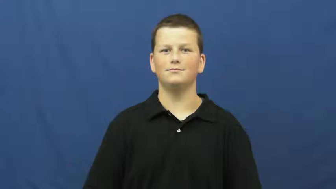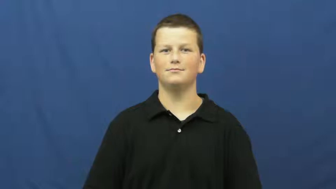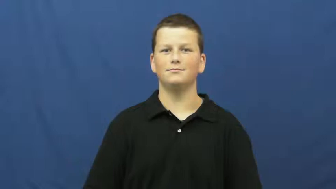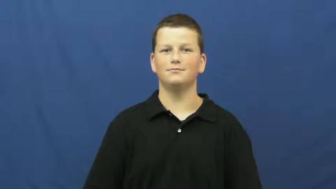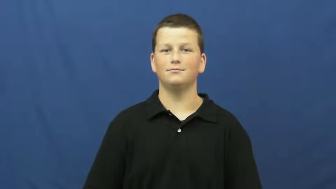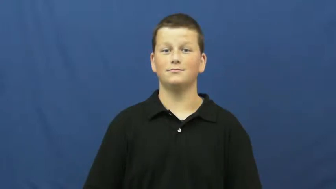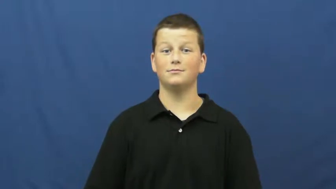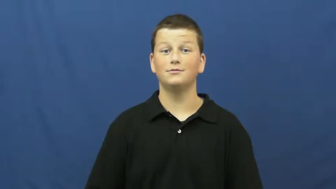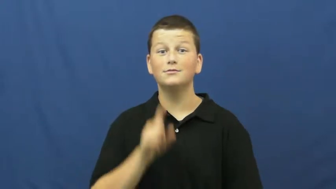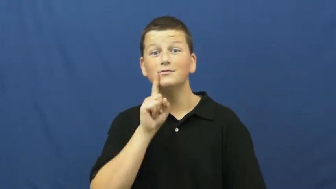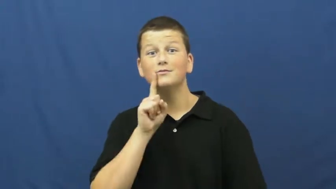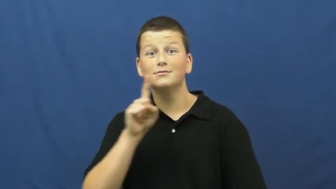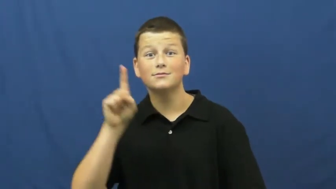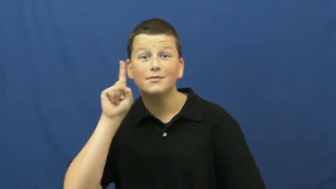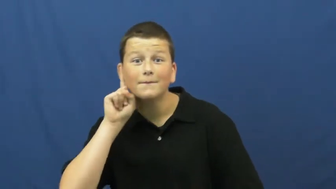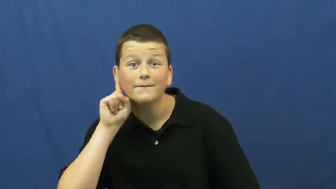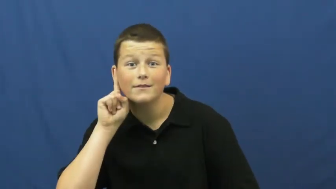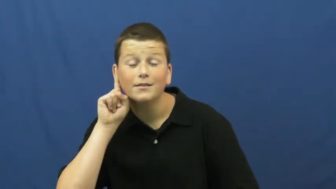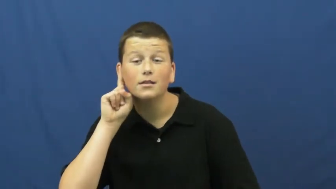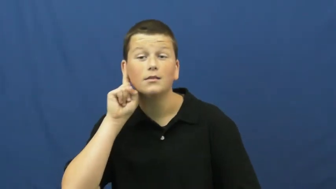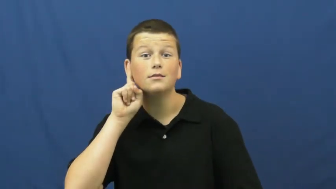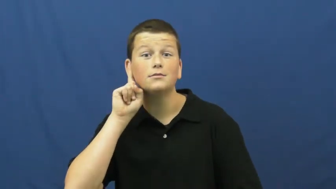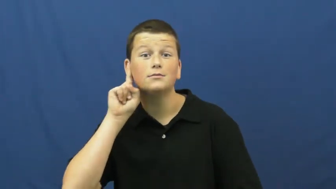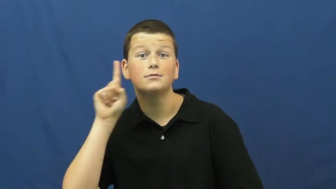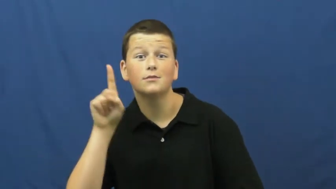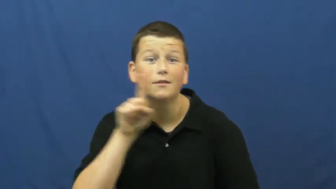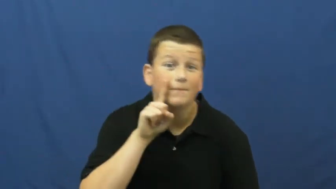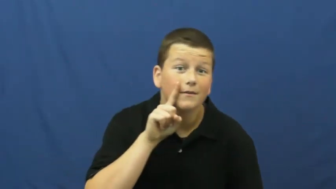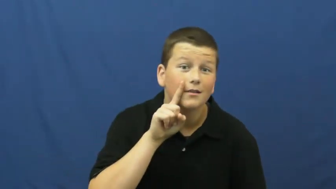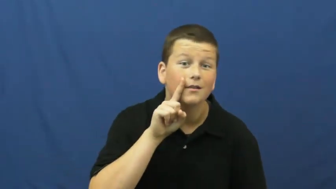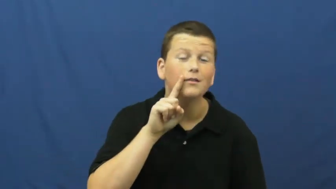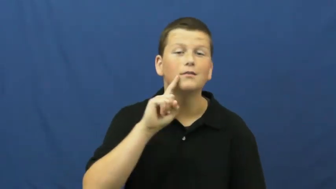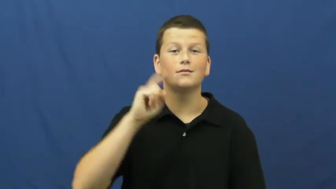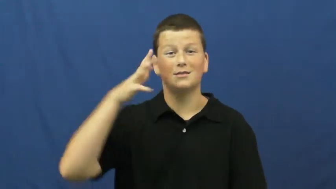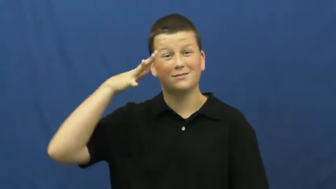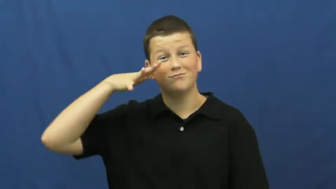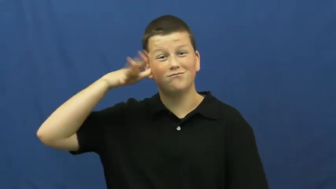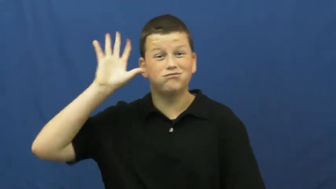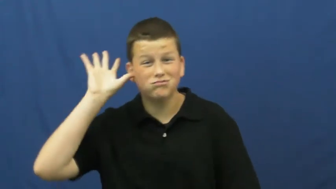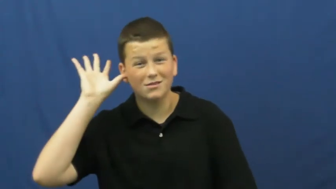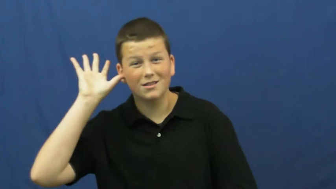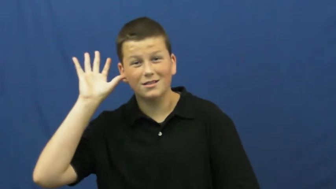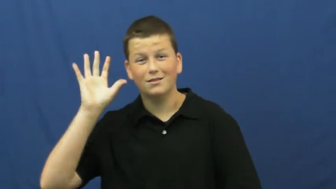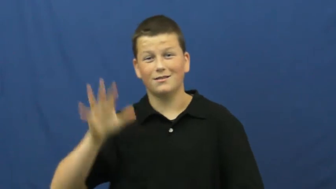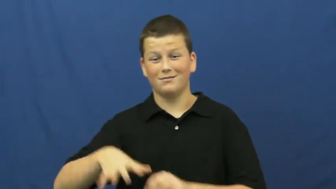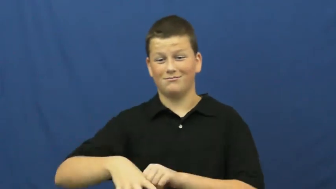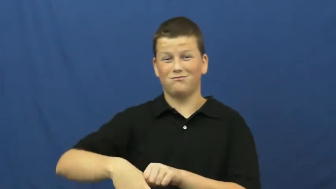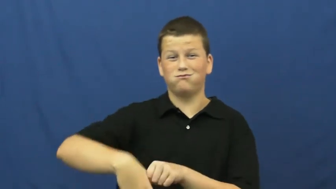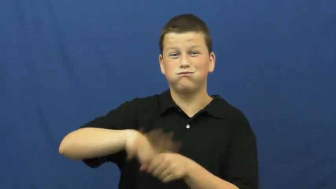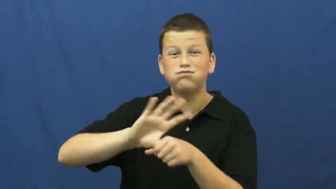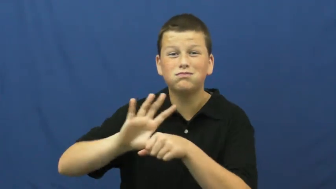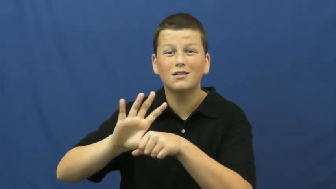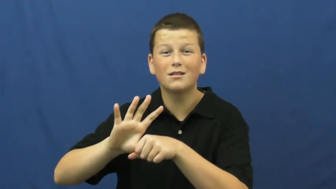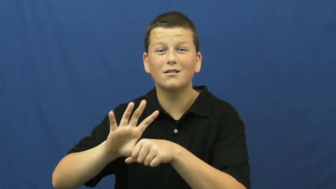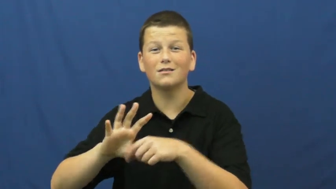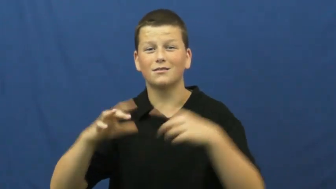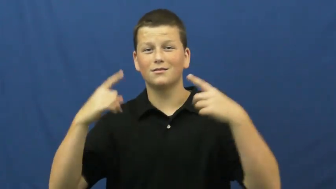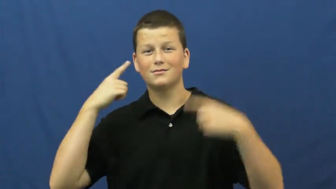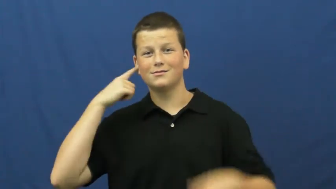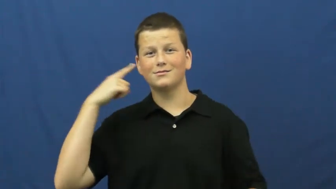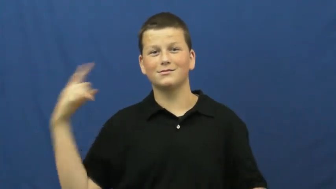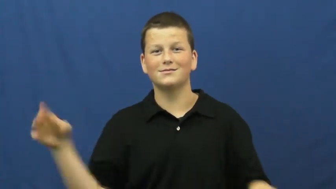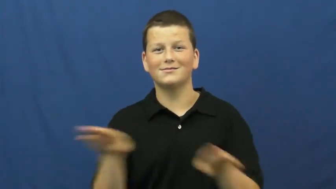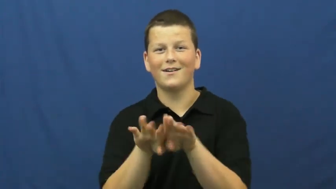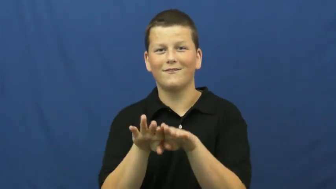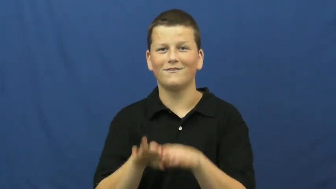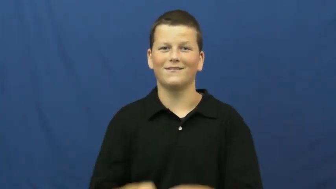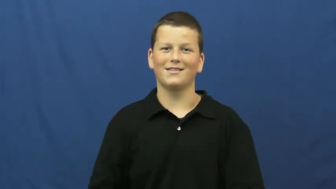deaf